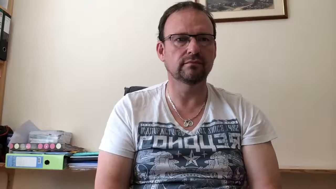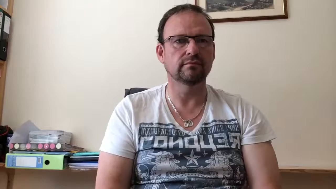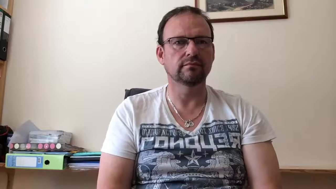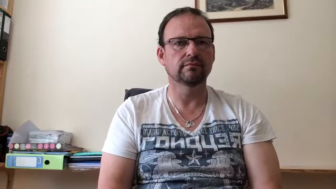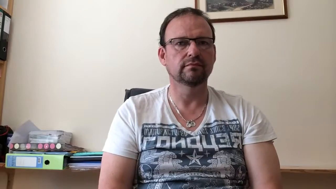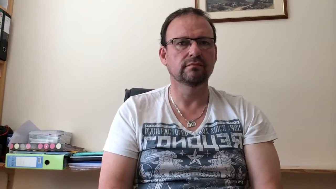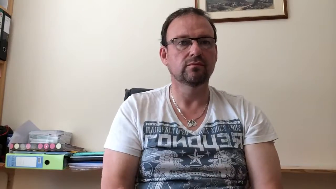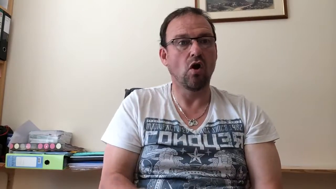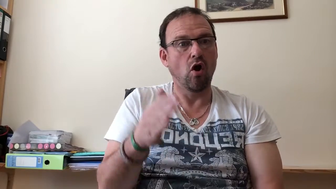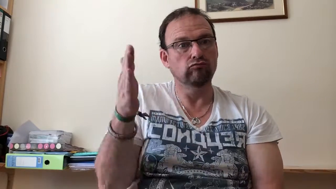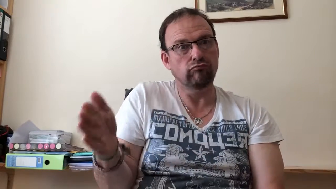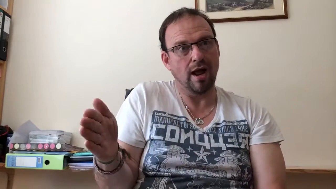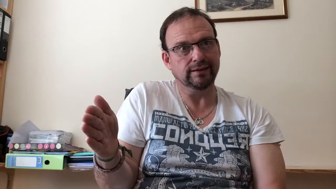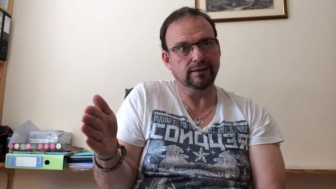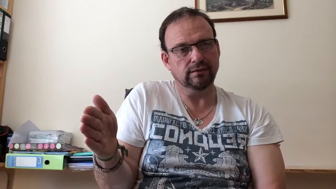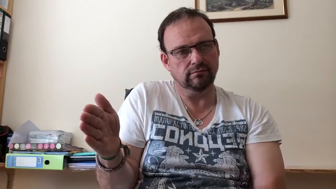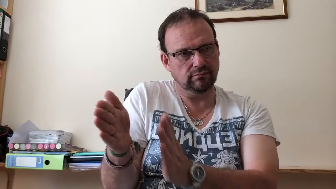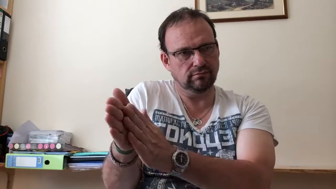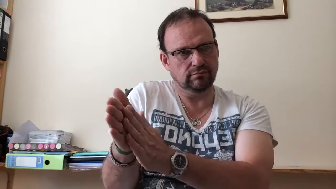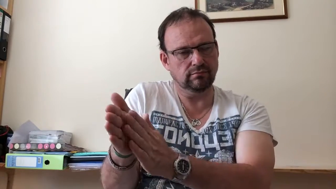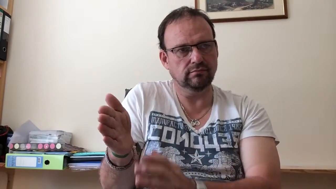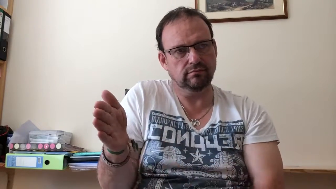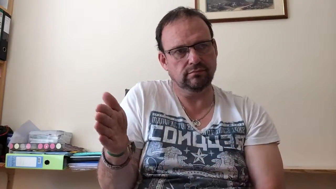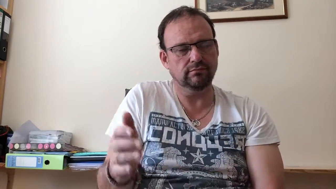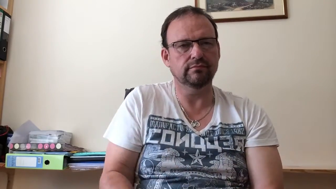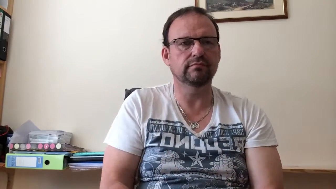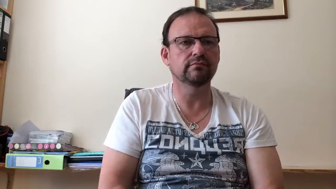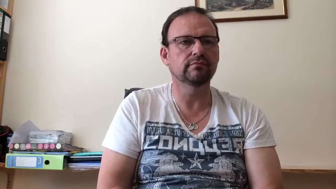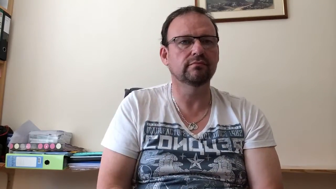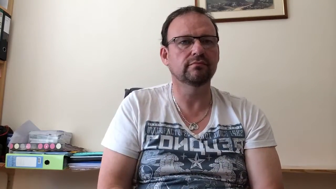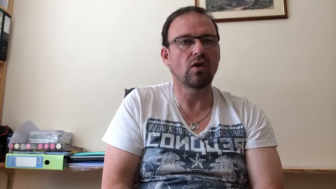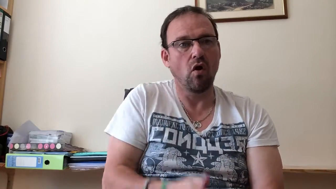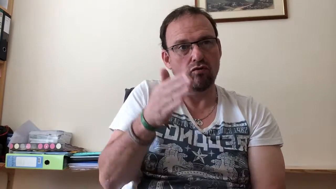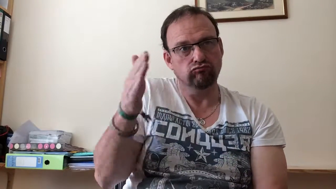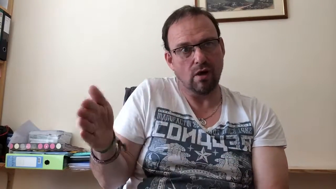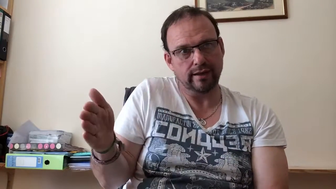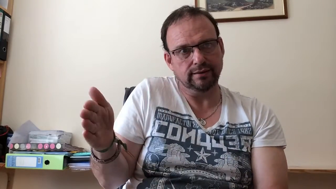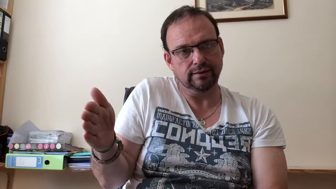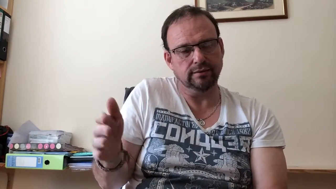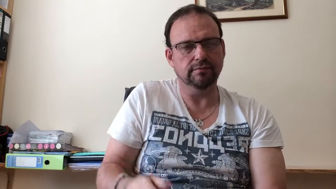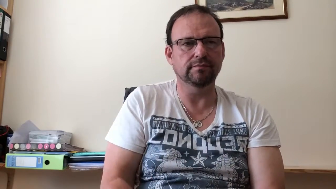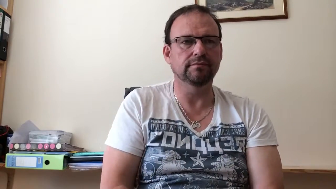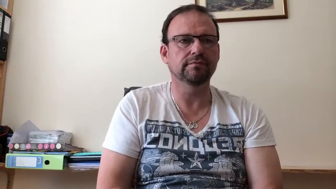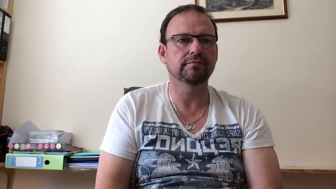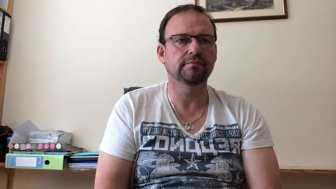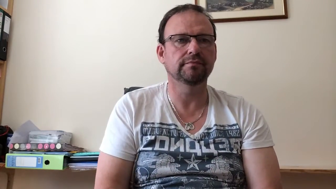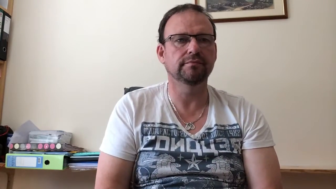On right